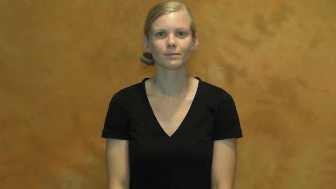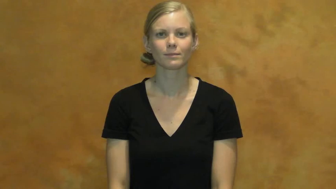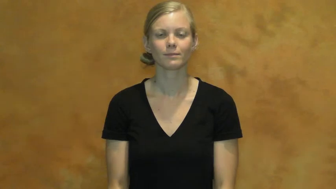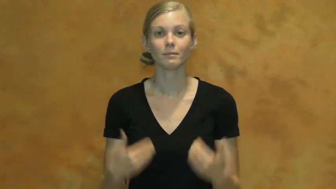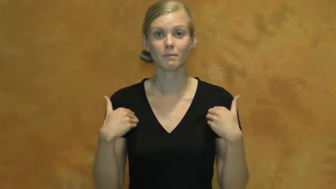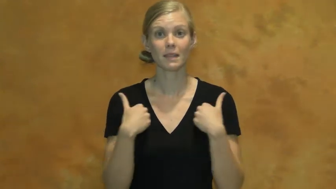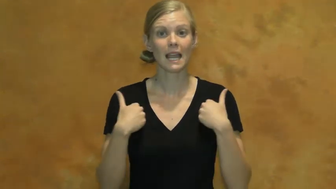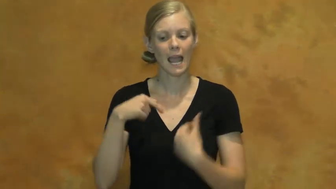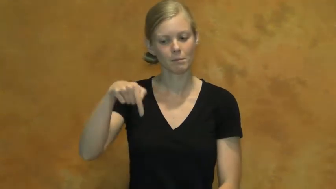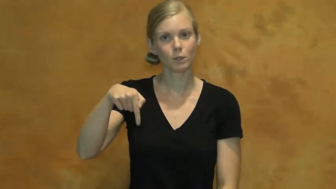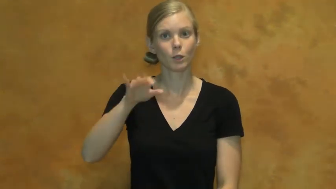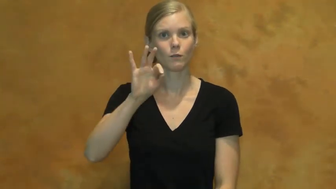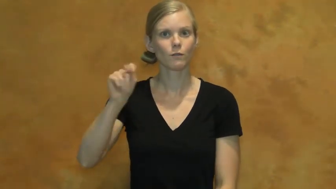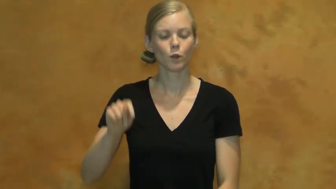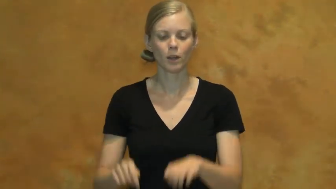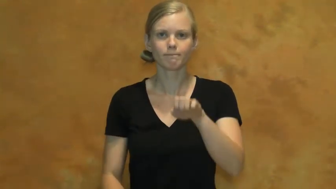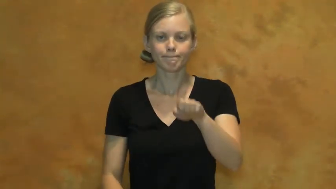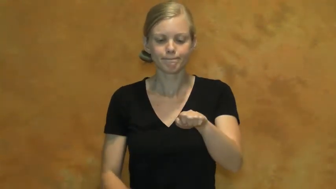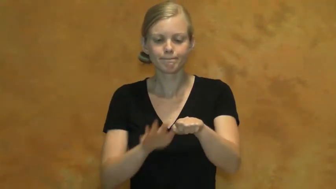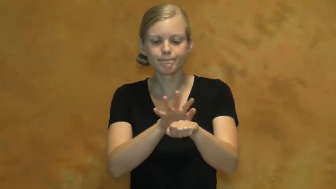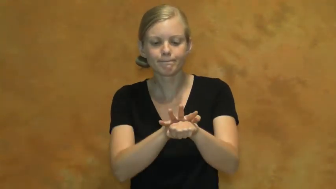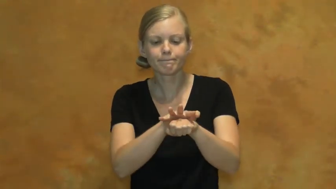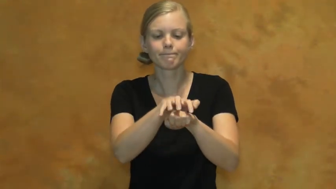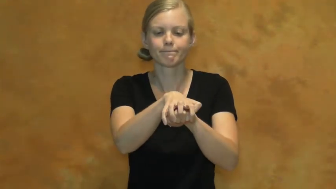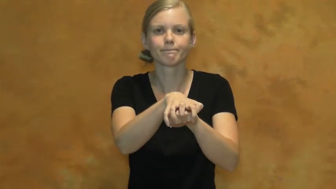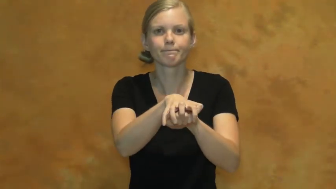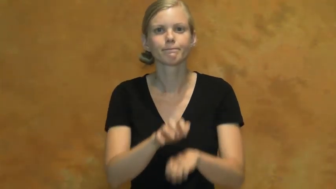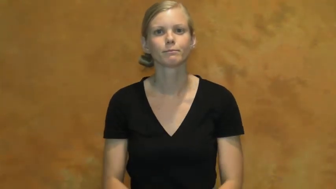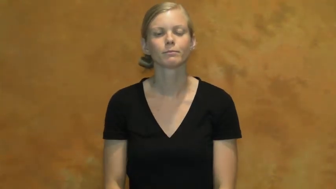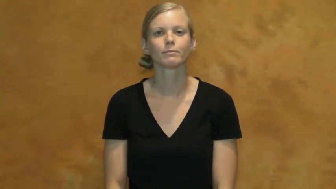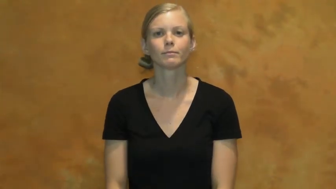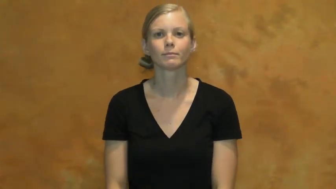paw